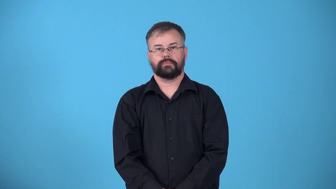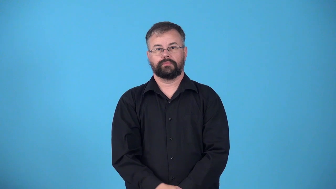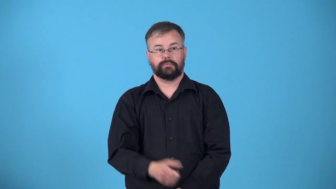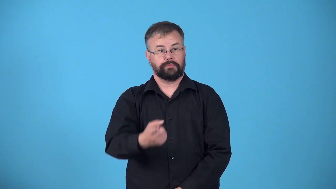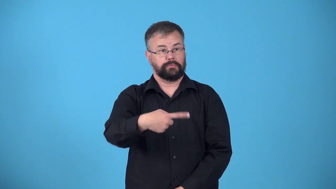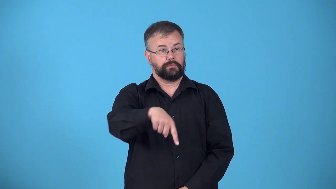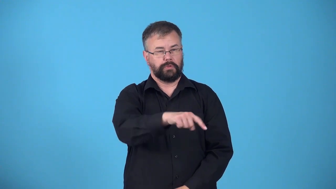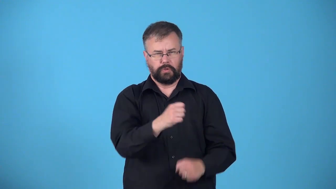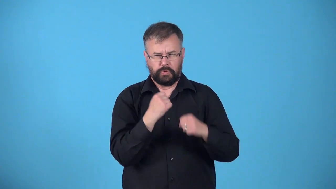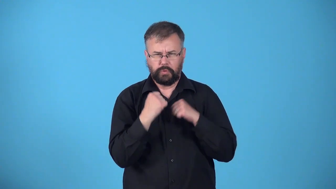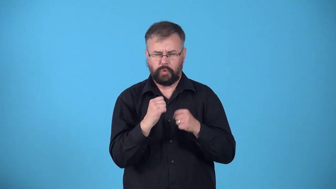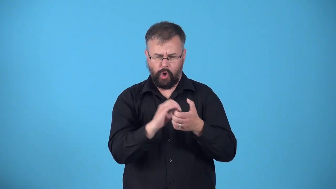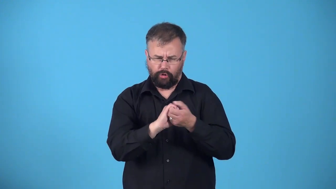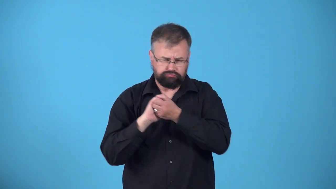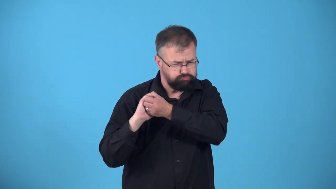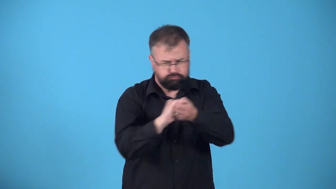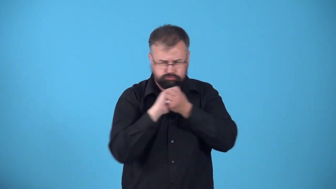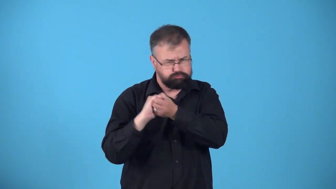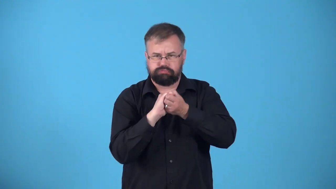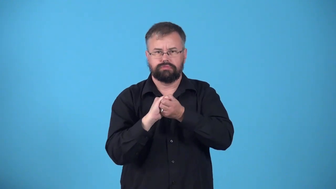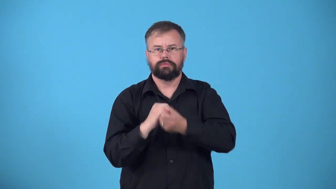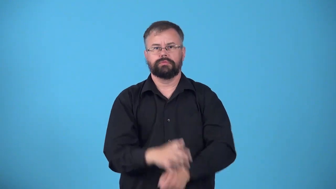hold together, hold up strong